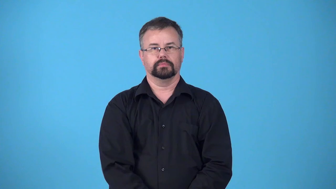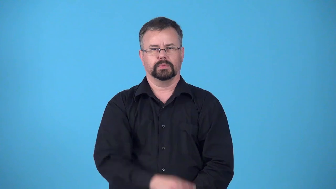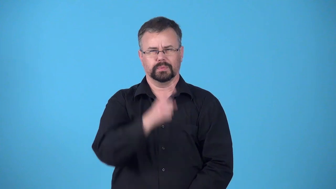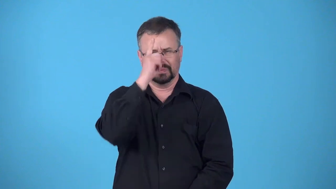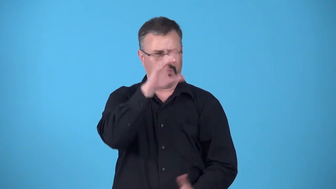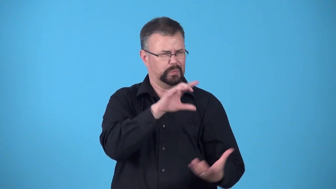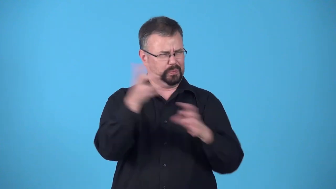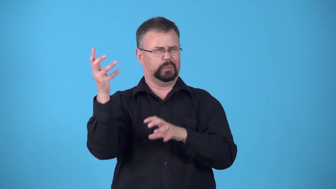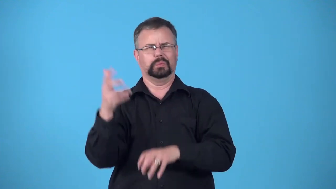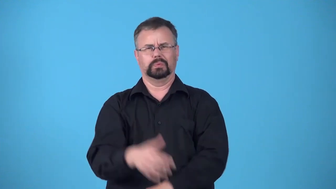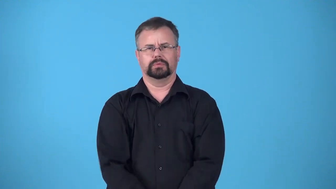confound